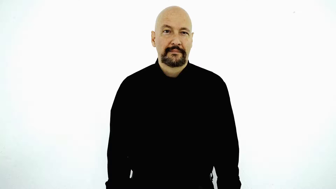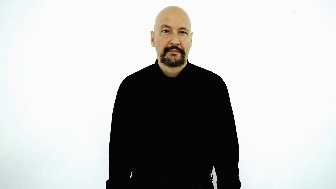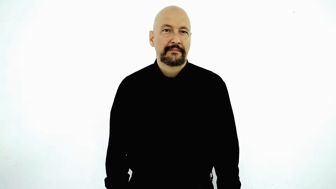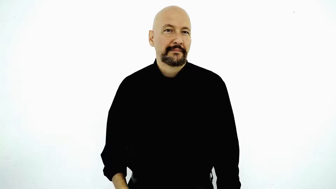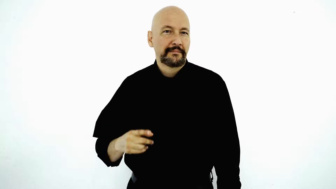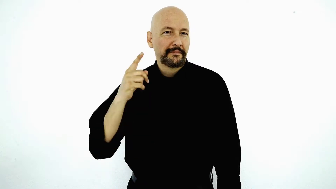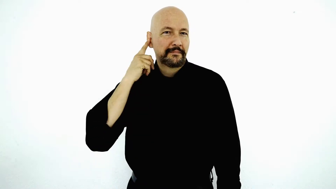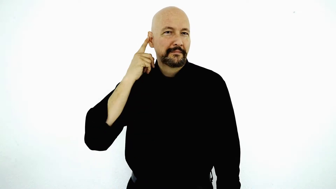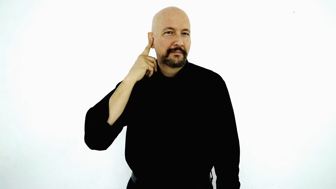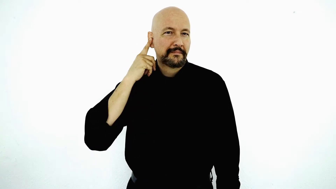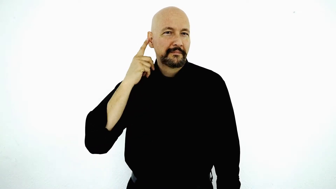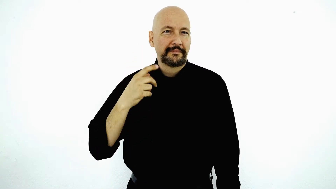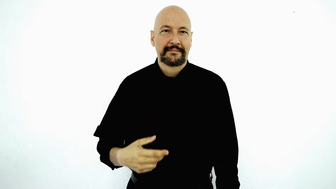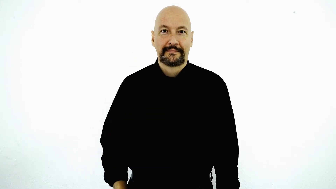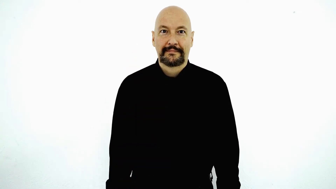audio-[SOUND/ear/hearing]